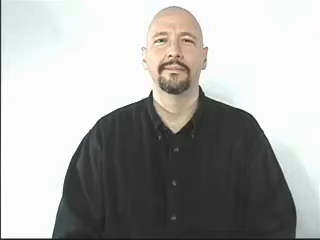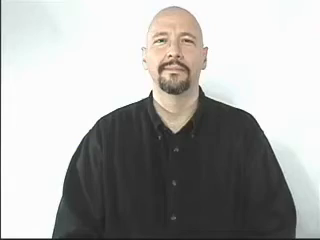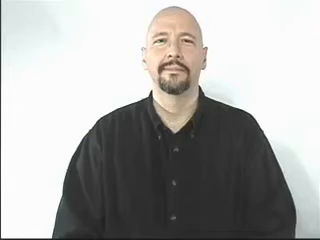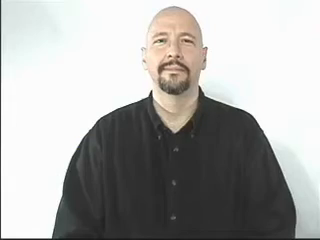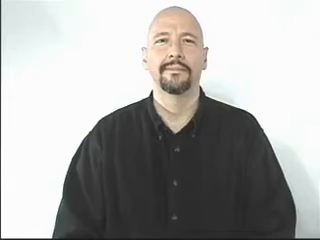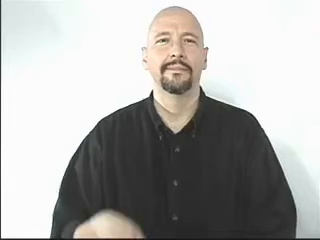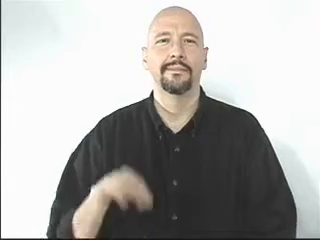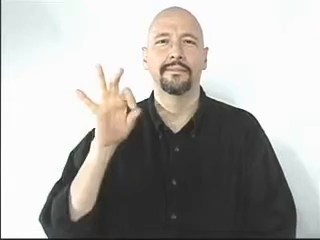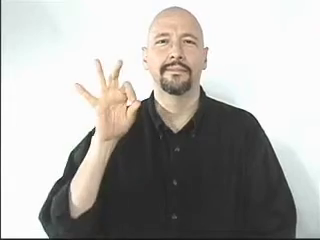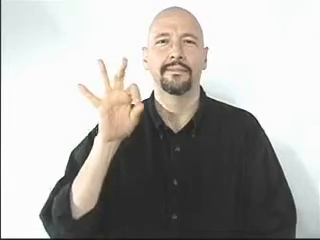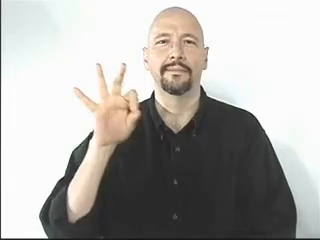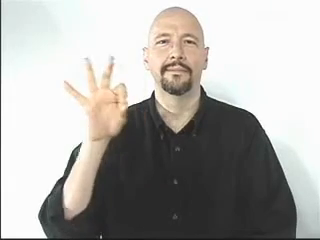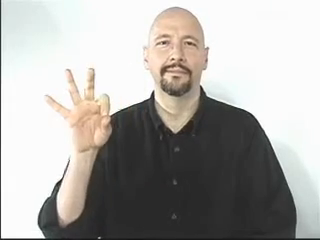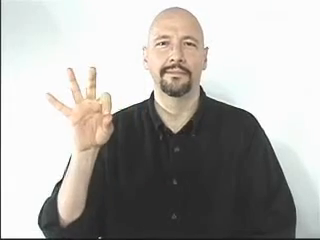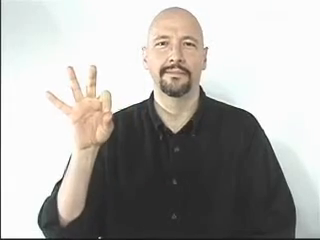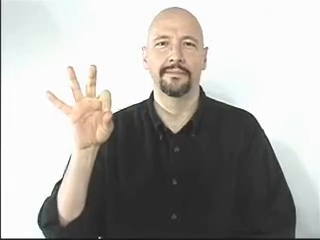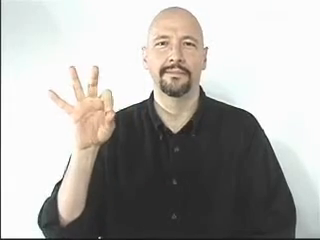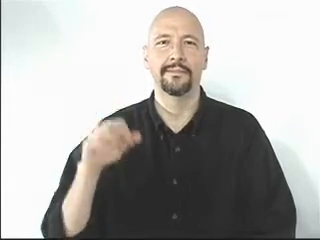FRENCH FRIES